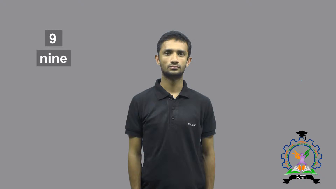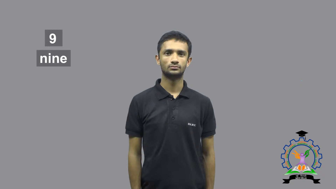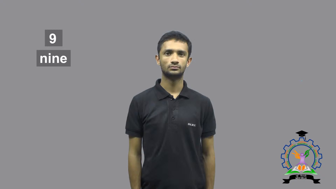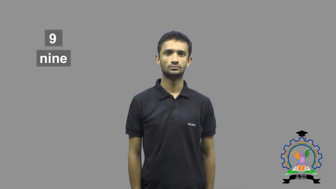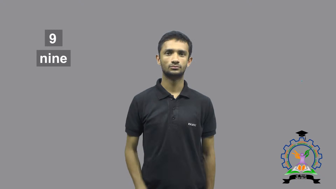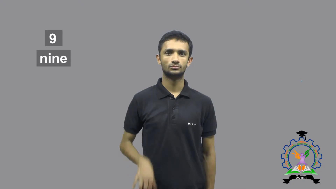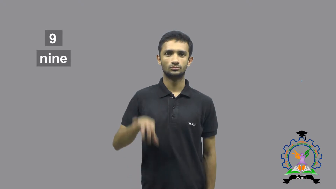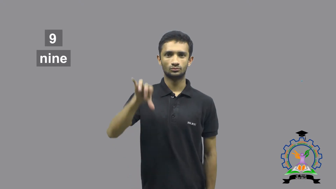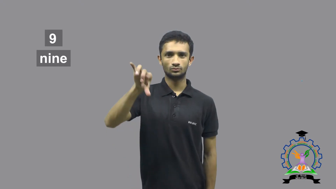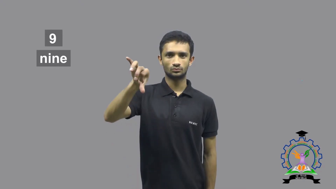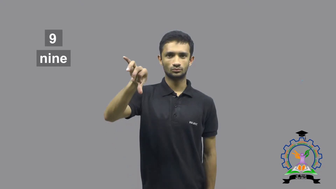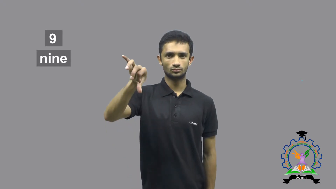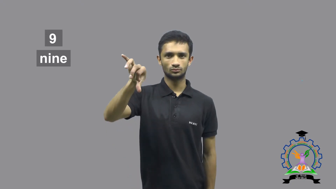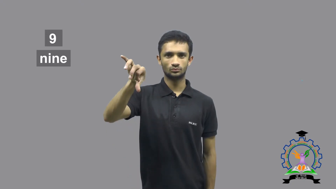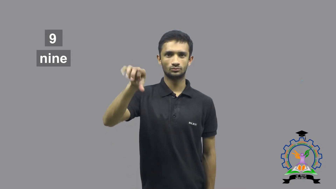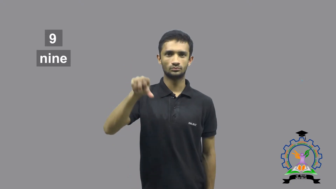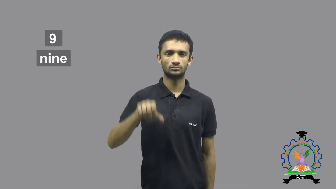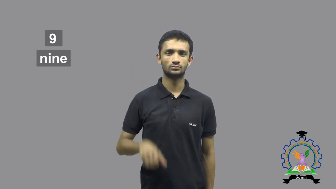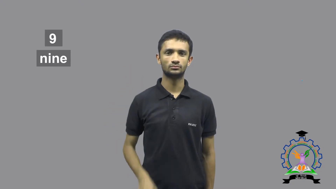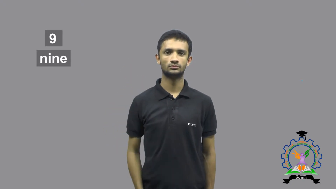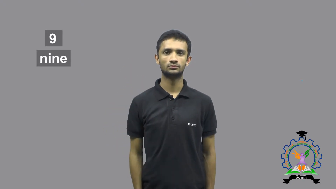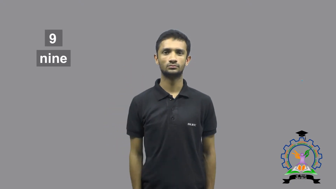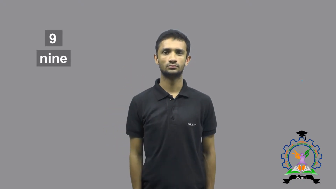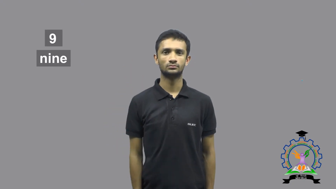9 nine